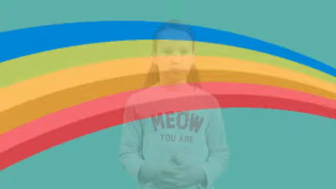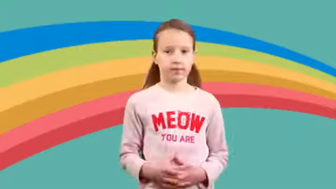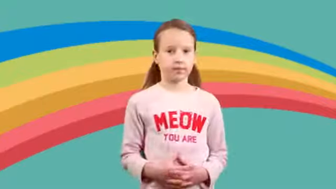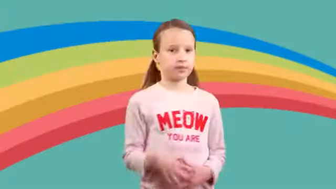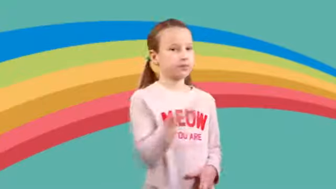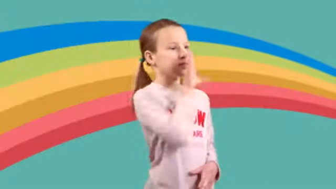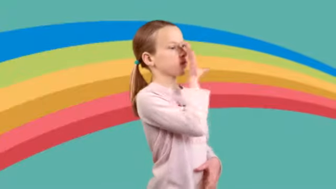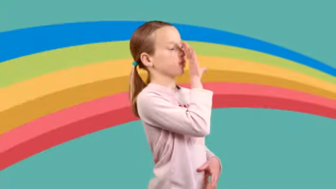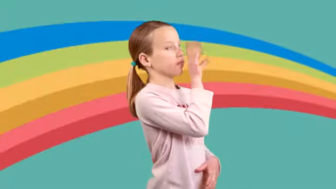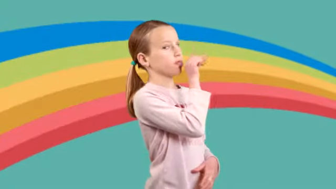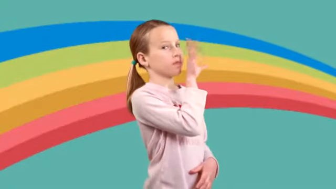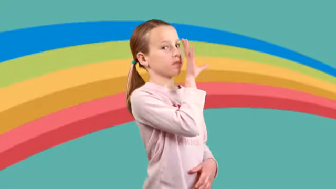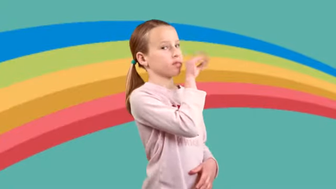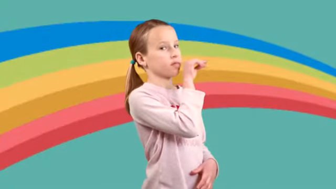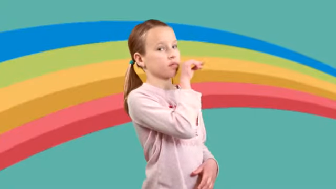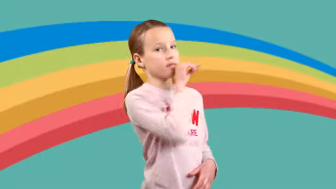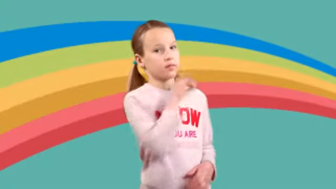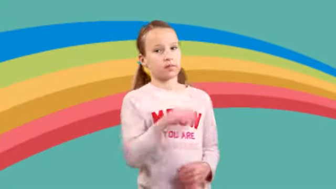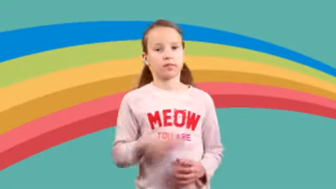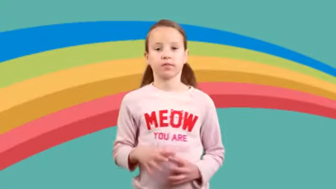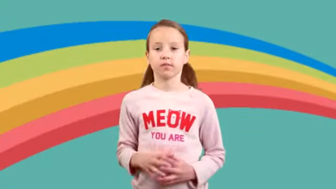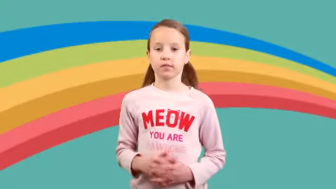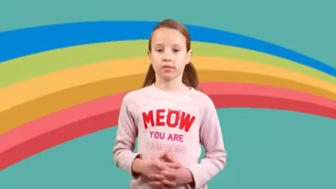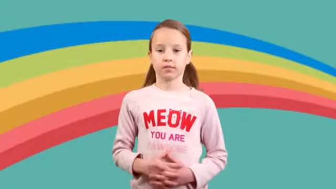Goose